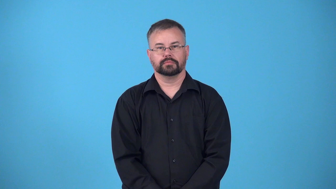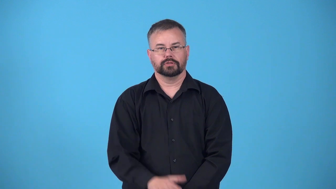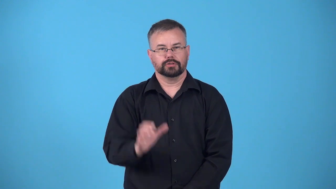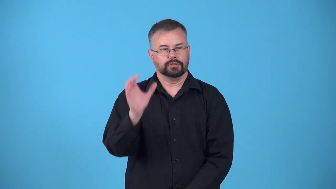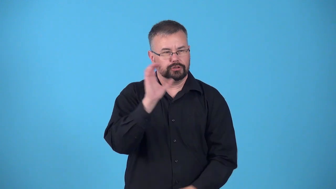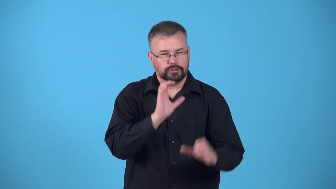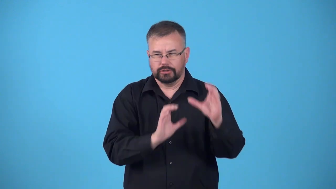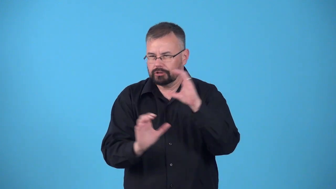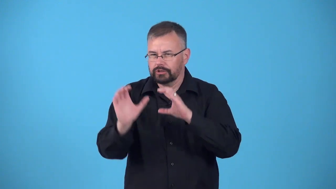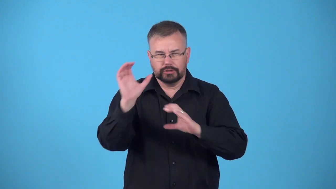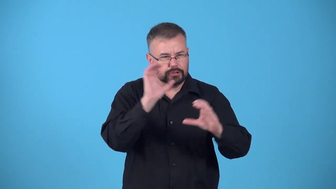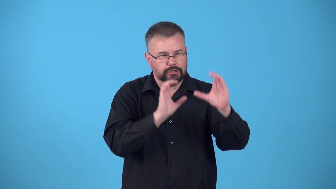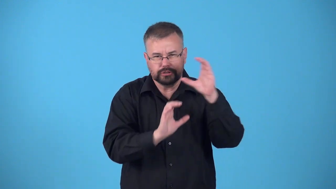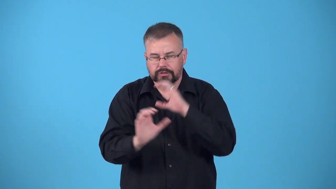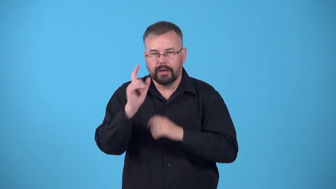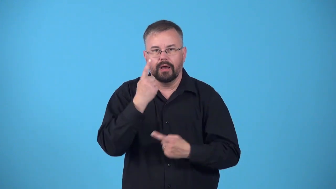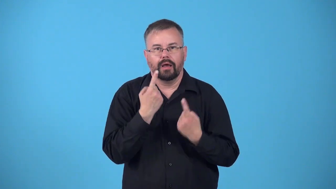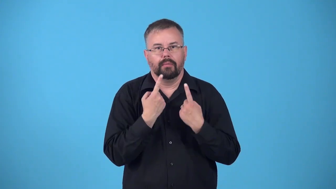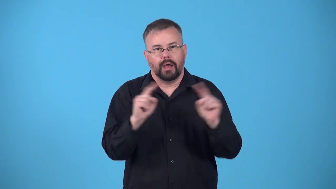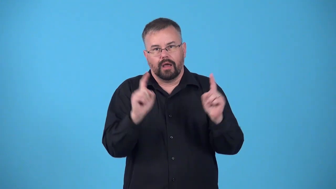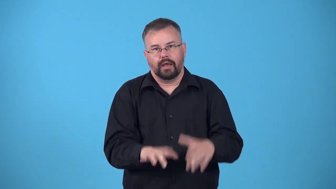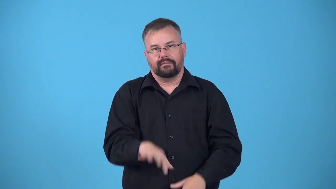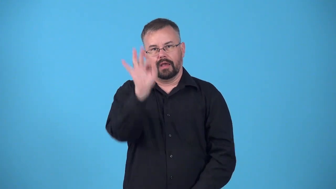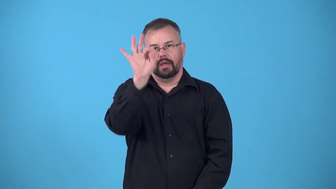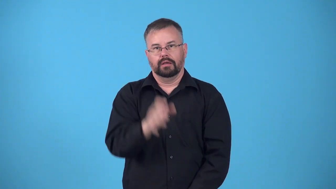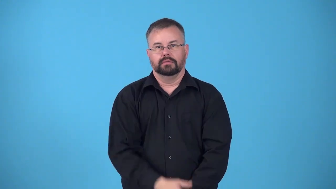track down, trace to